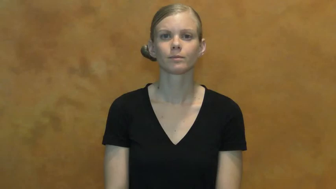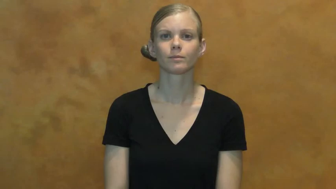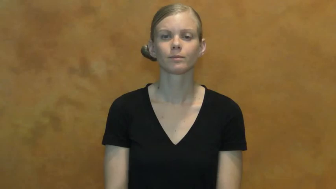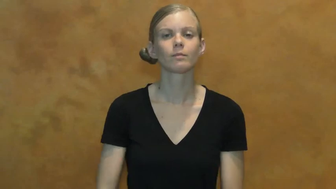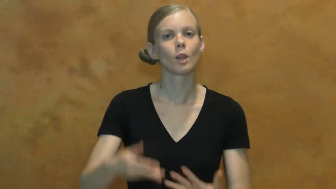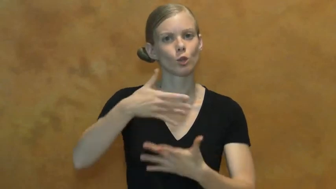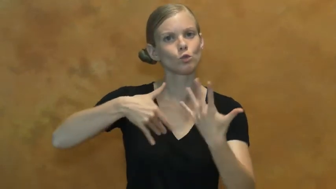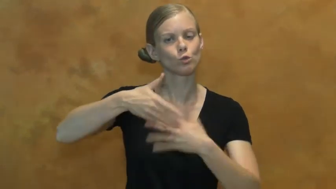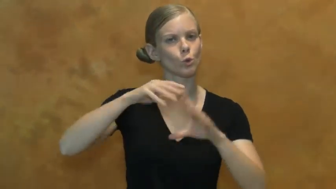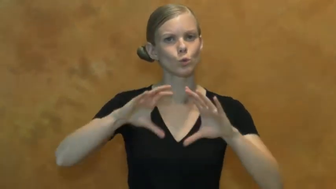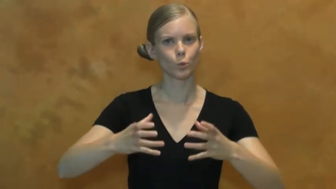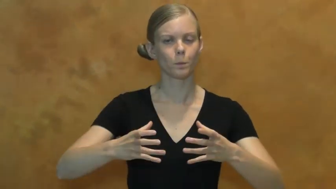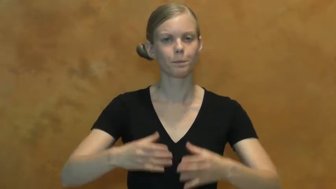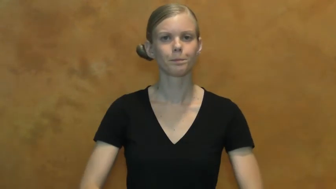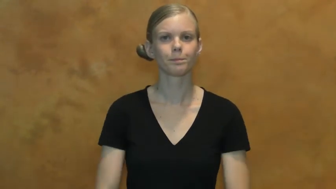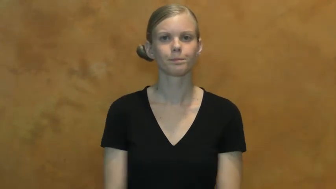social group